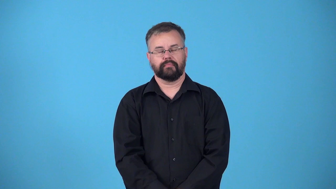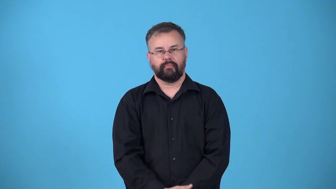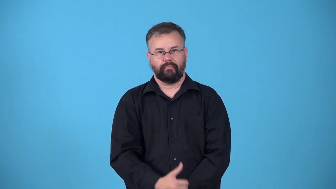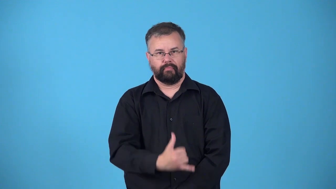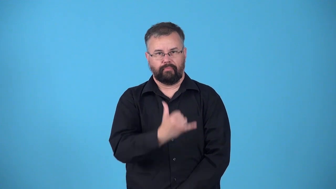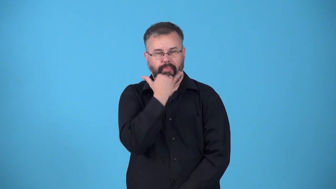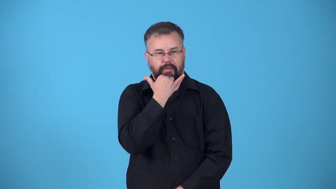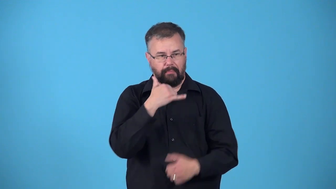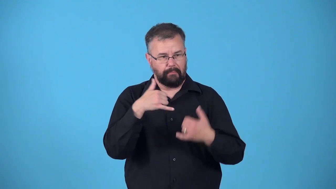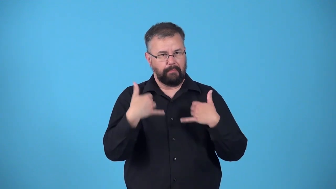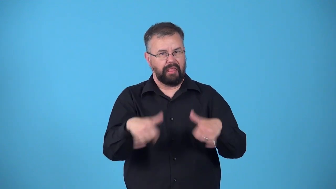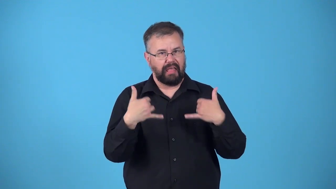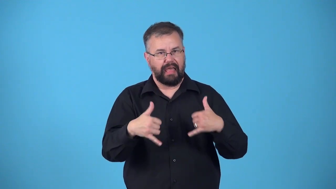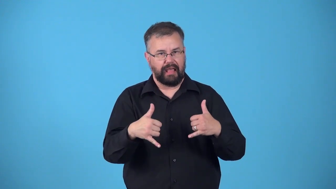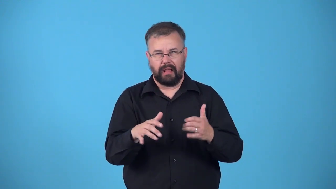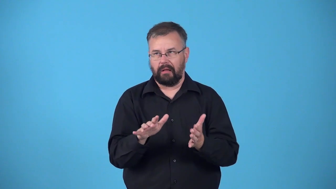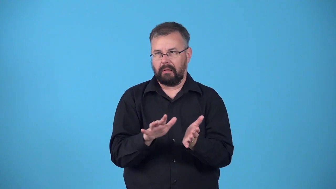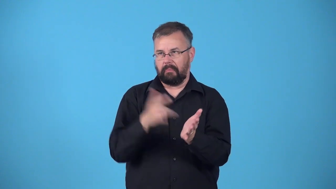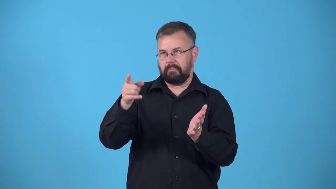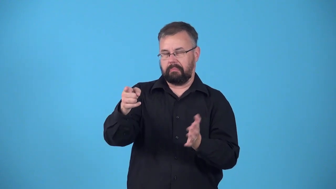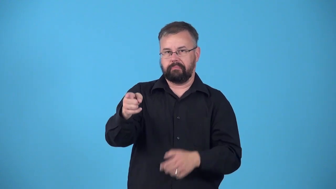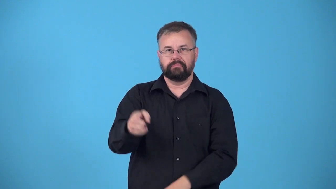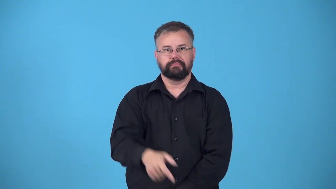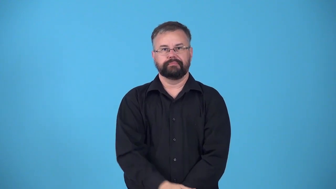give away,give an advantage